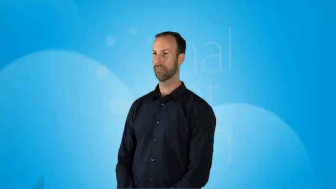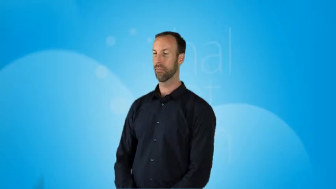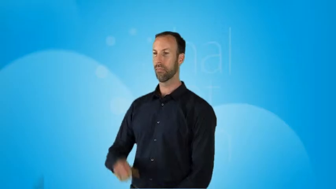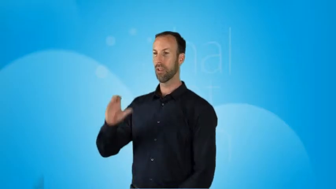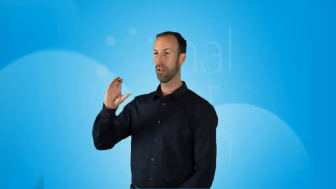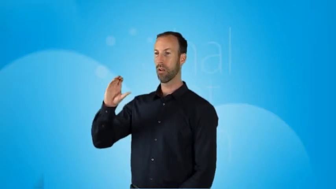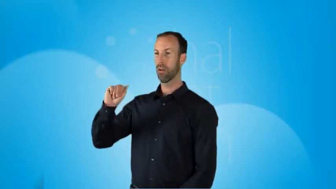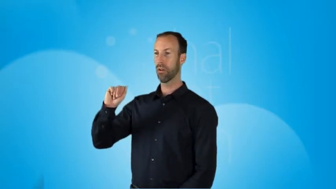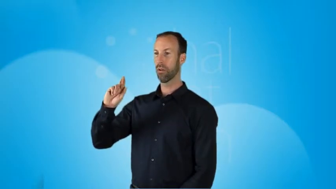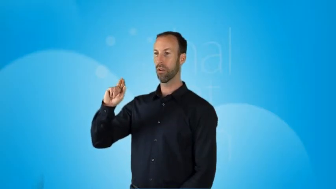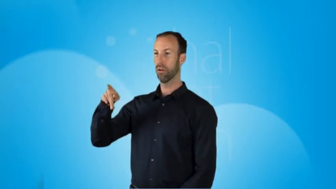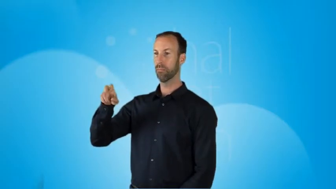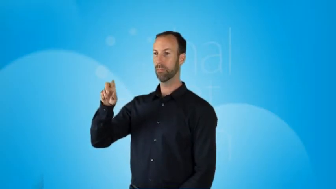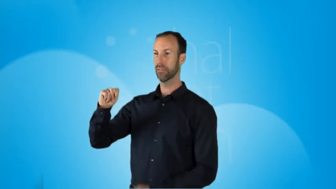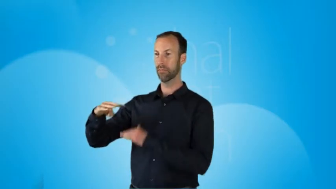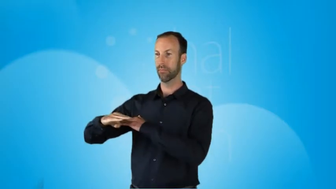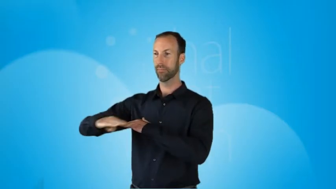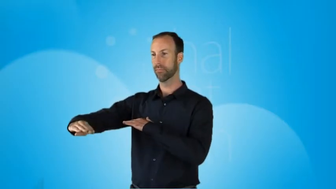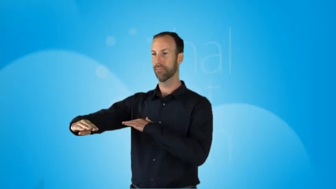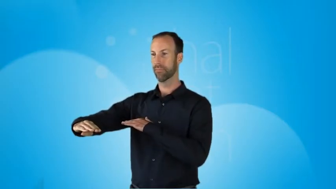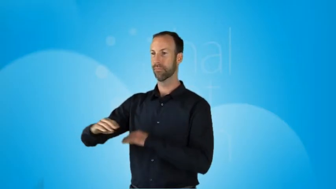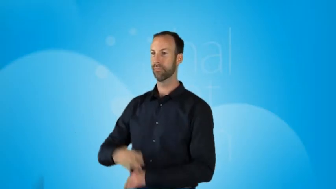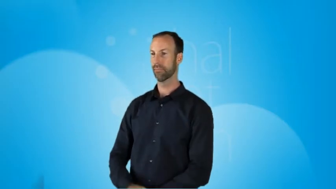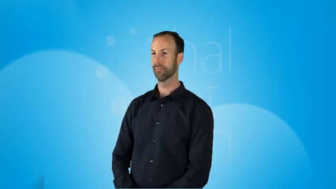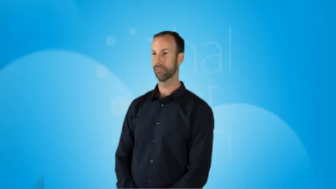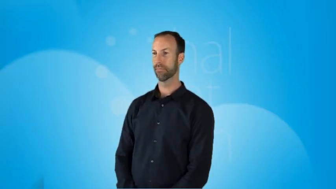carpet